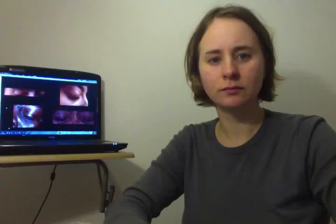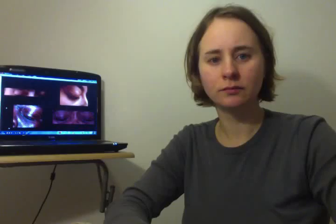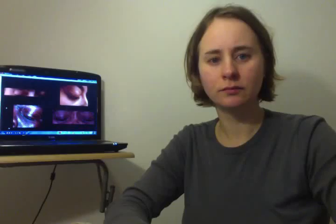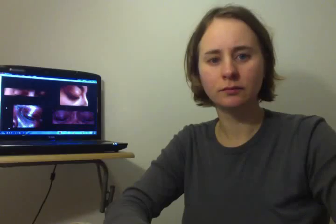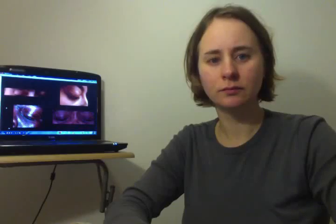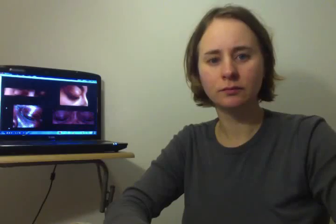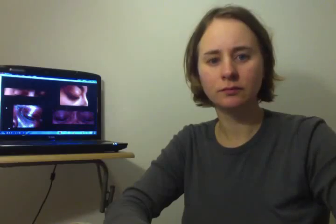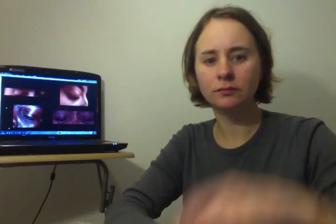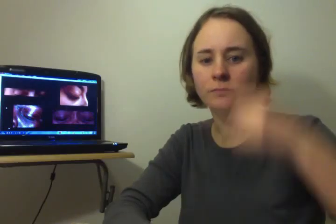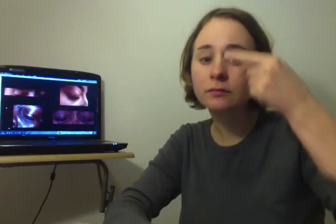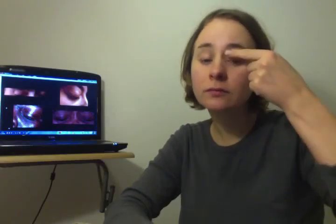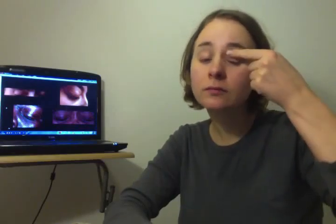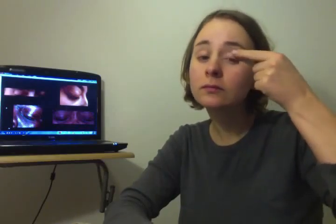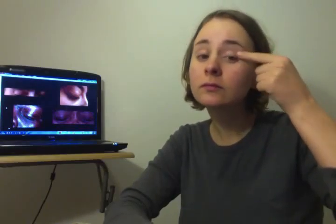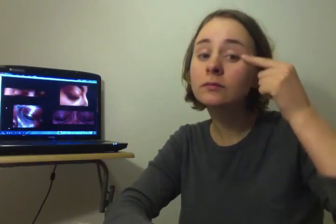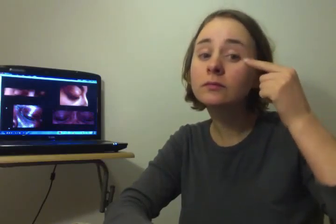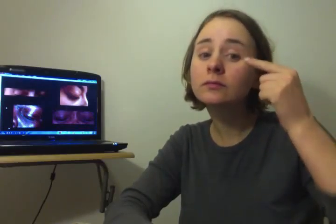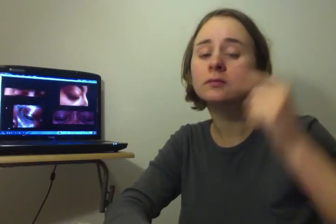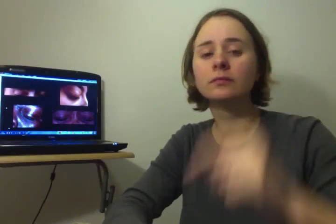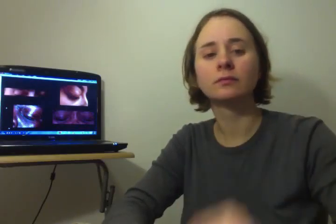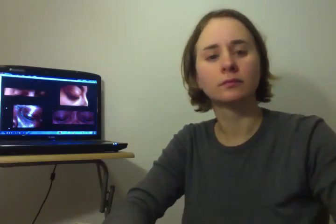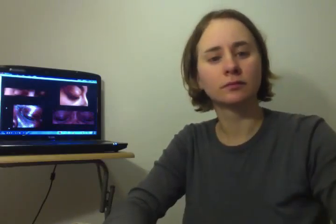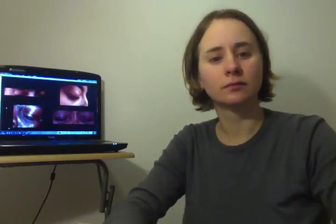eyelid